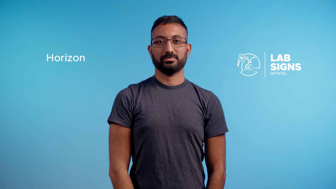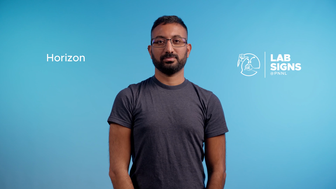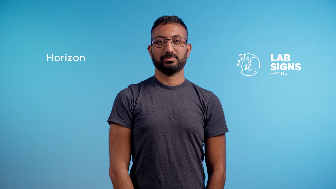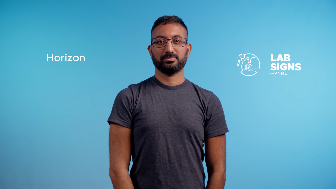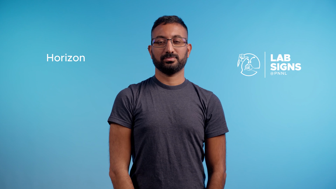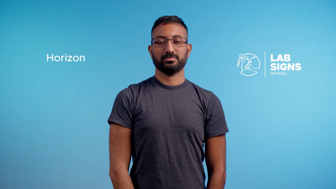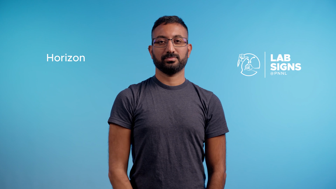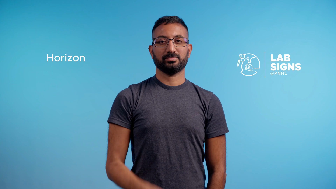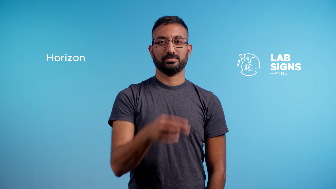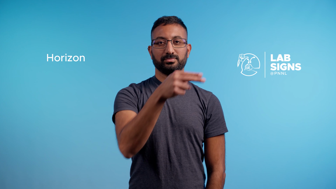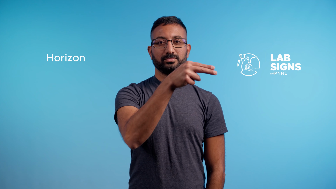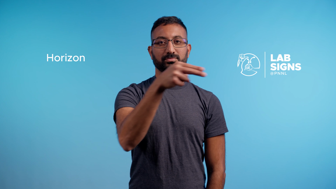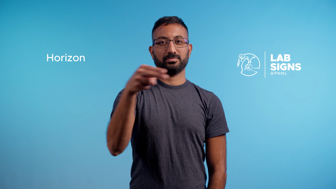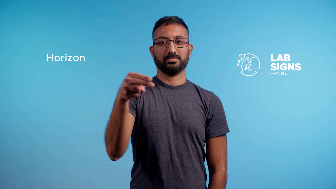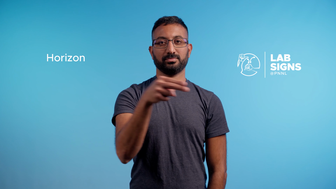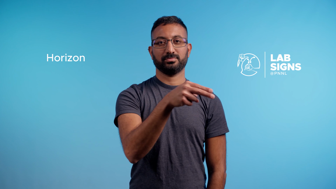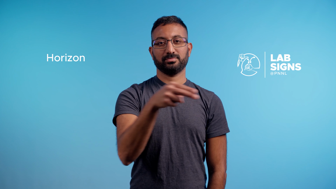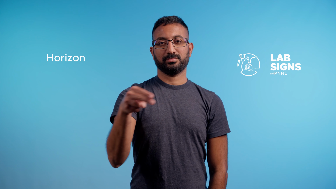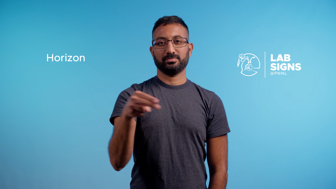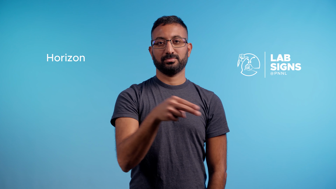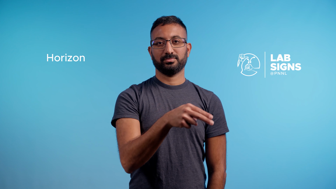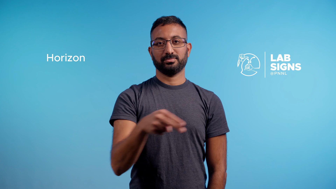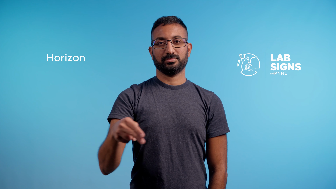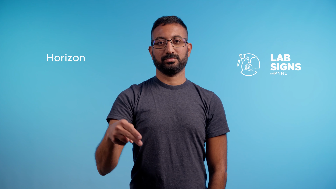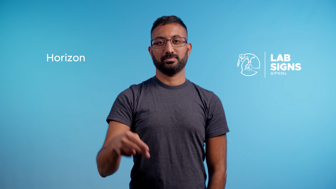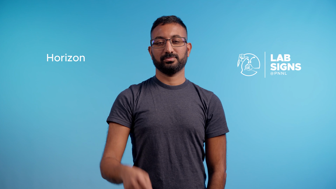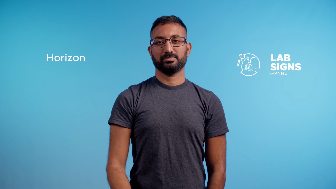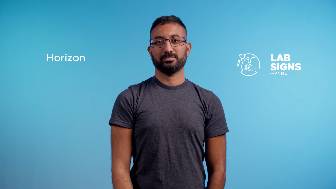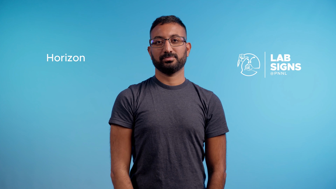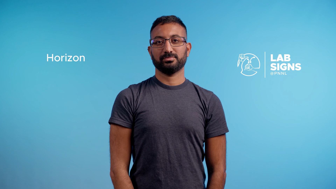horizon